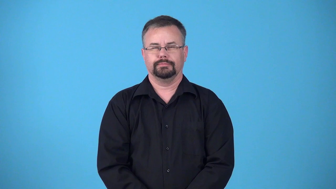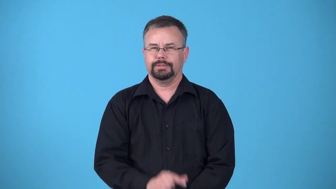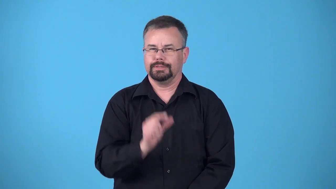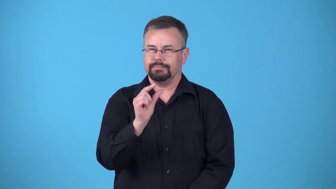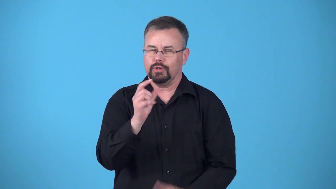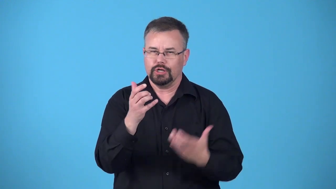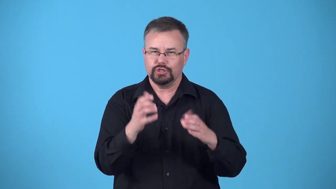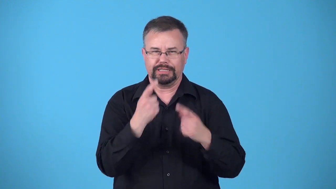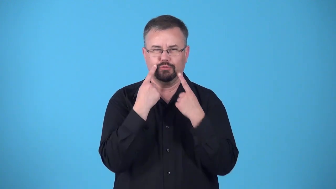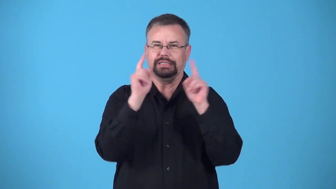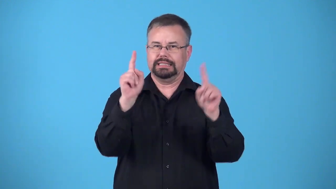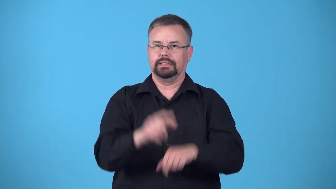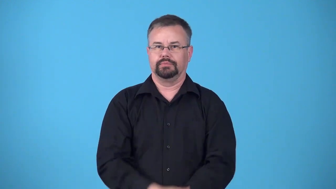long shot